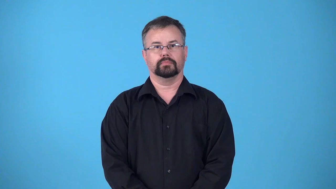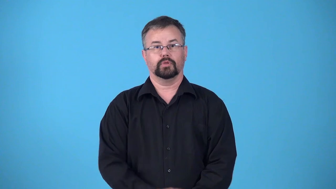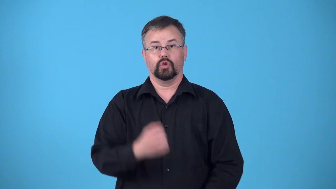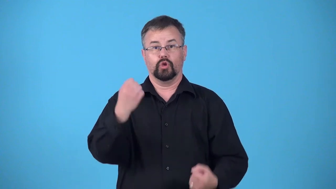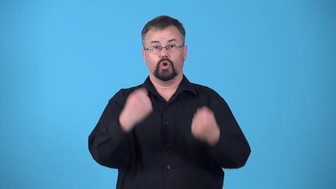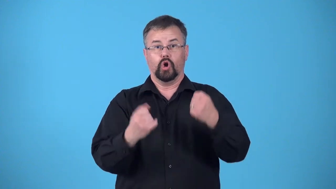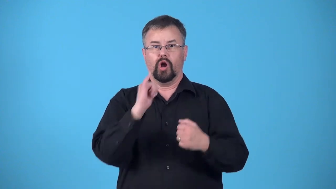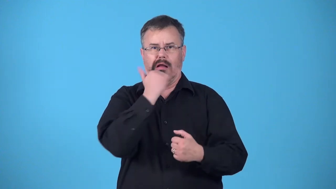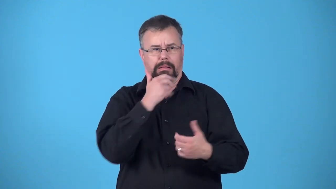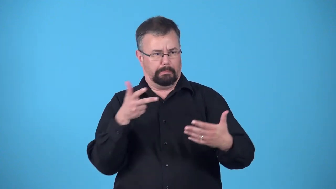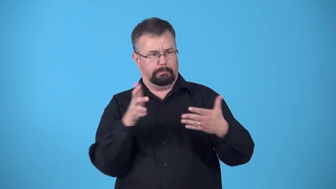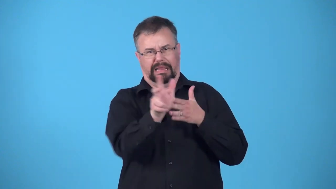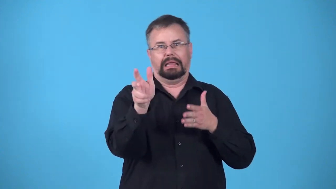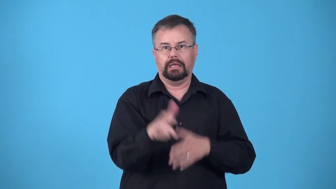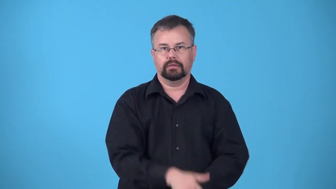clip